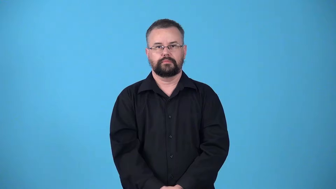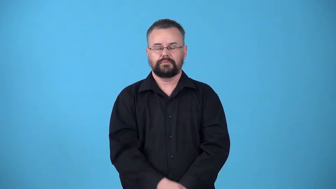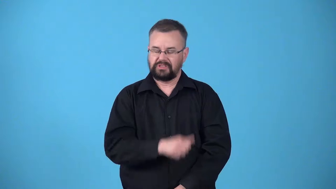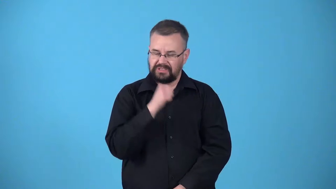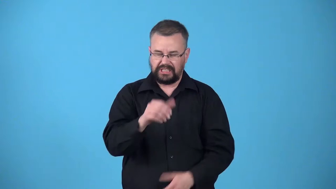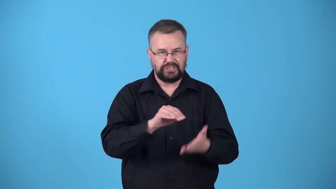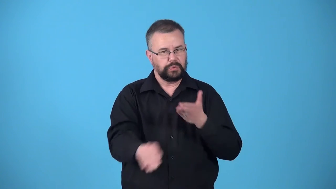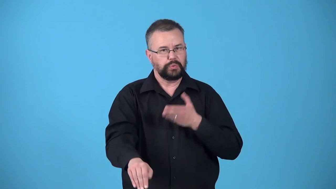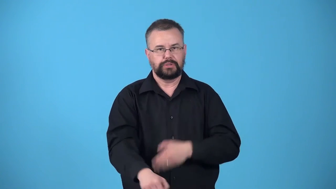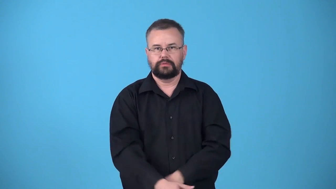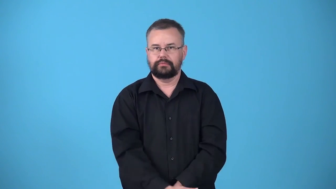unexcused